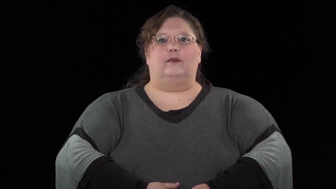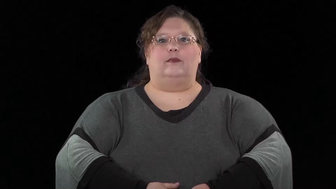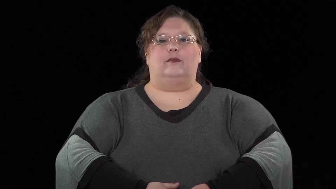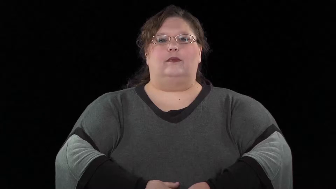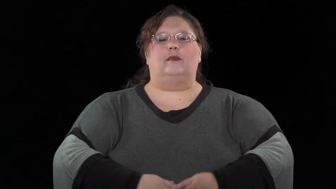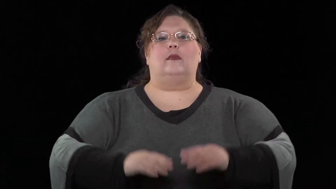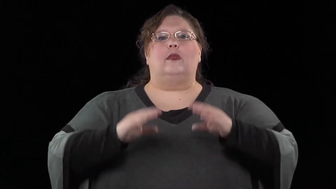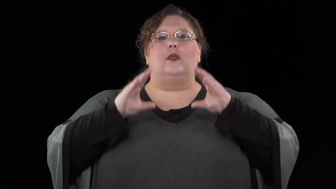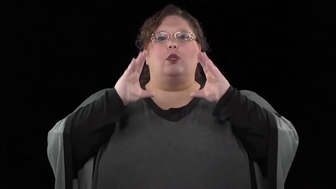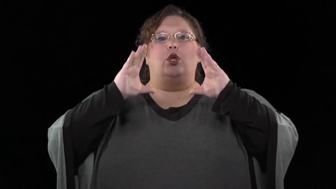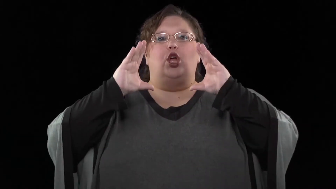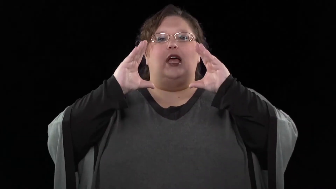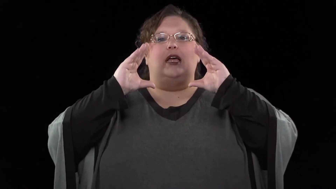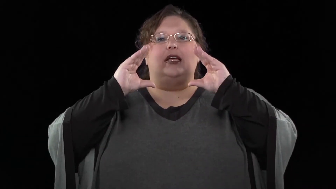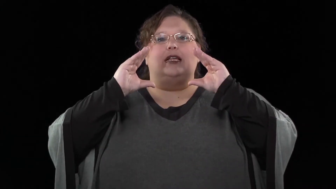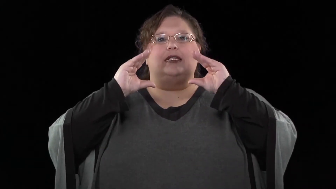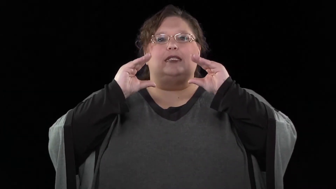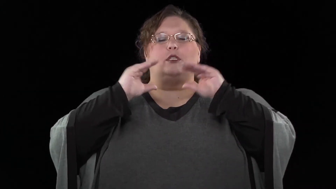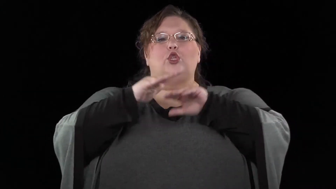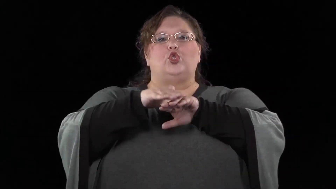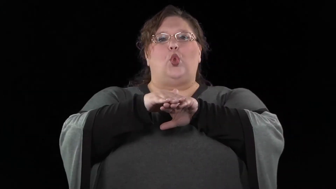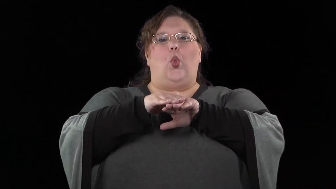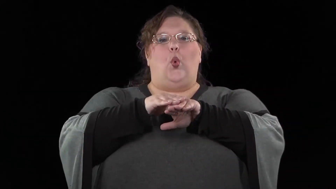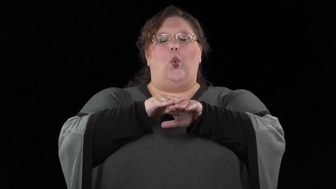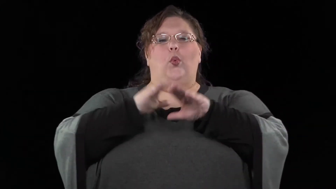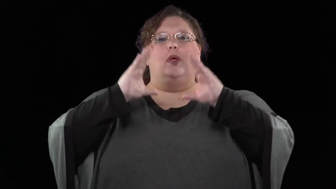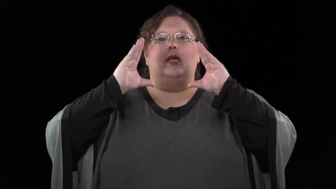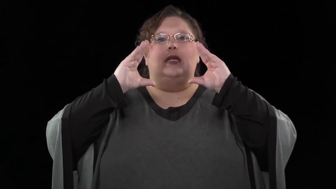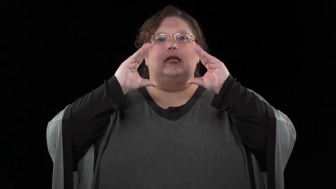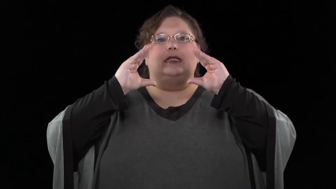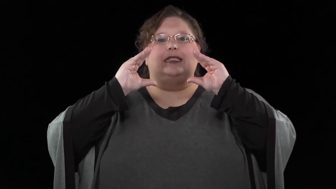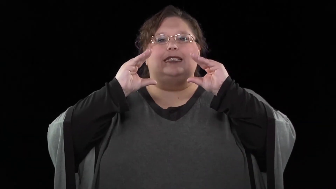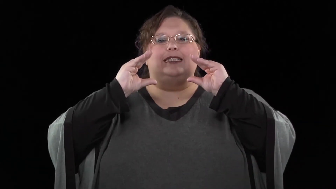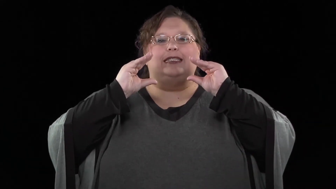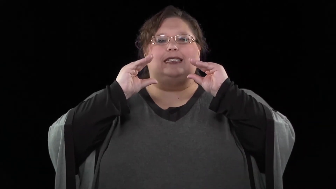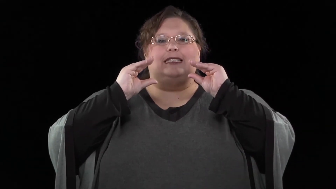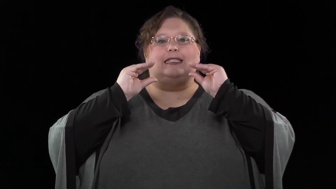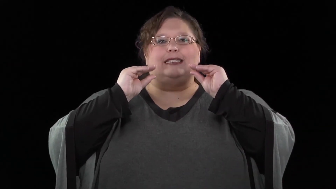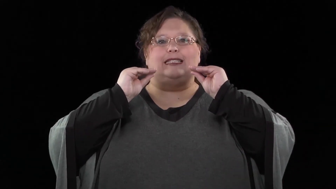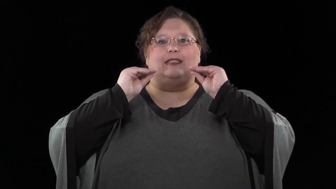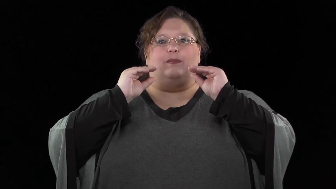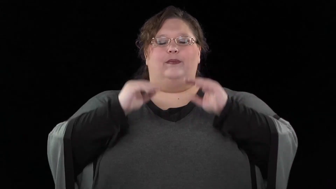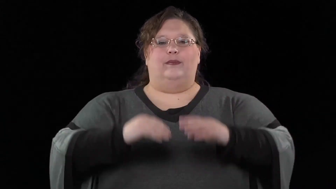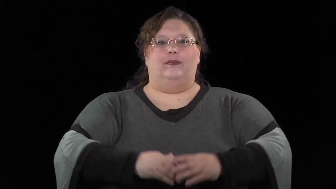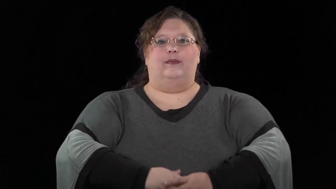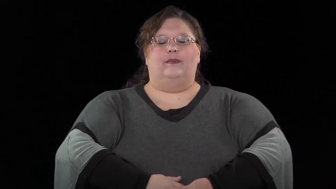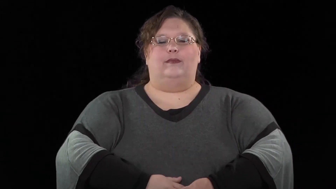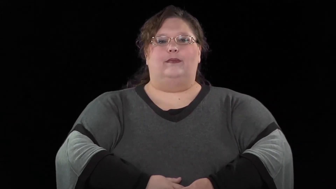Close slowly